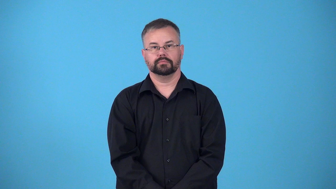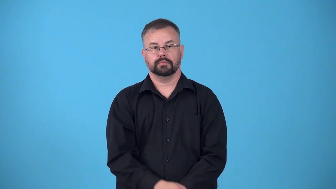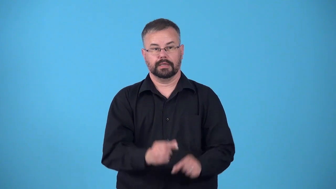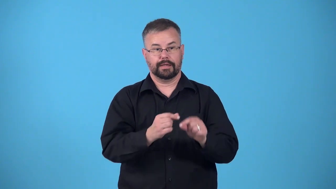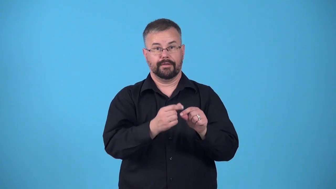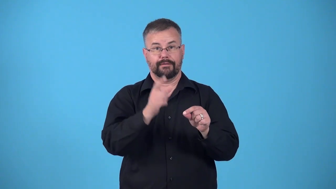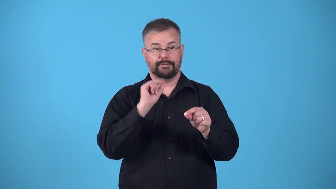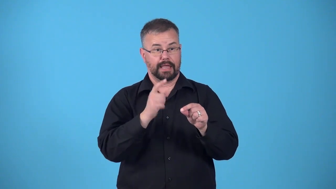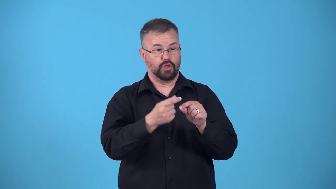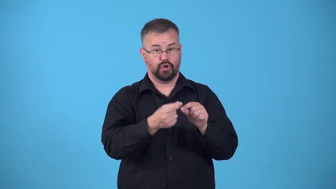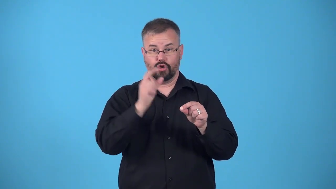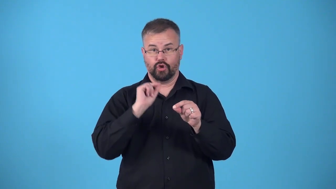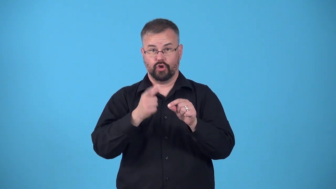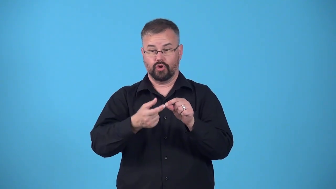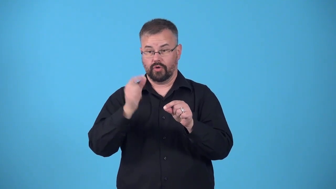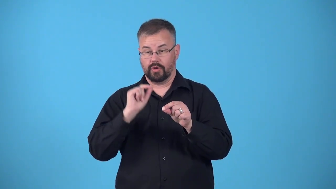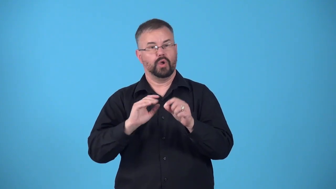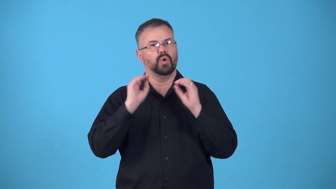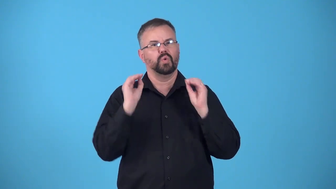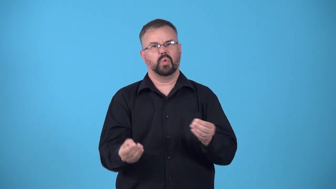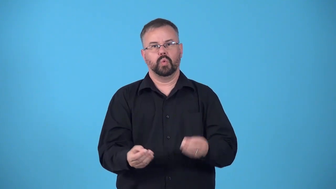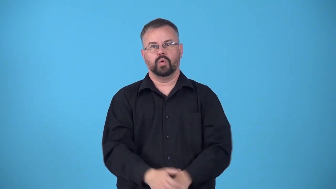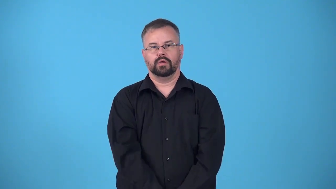unfeathered,unfledged